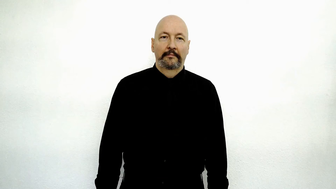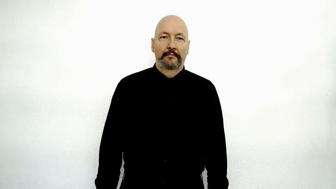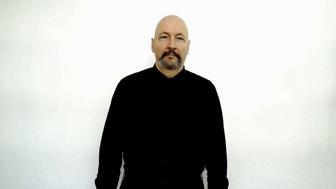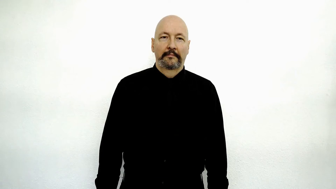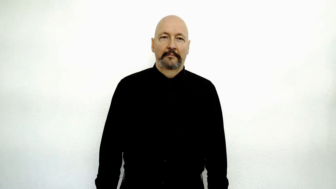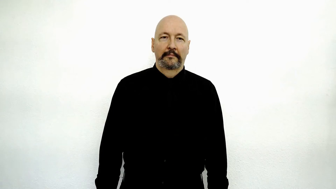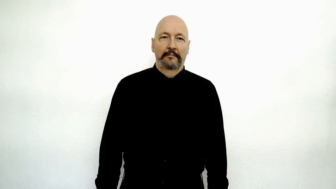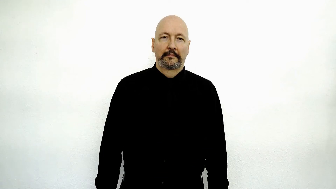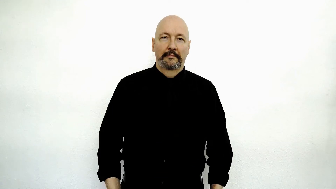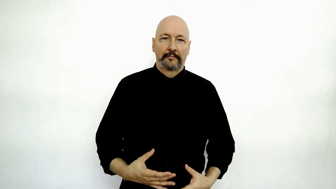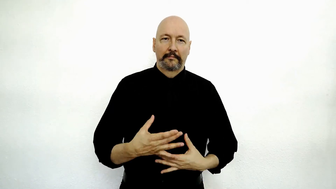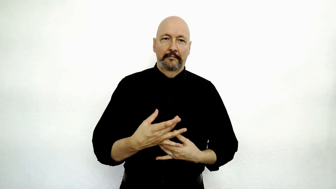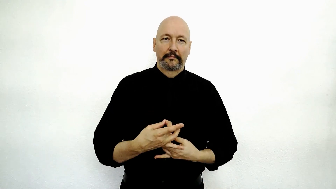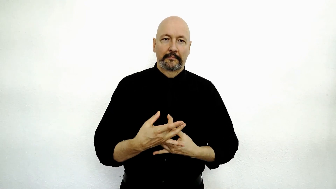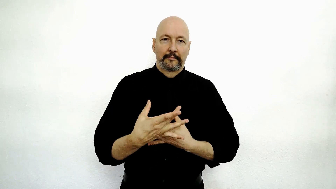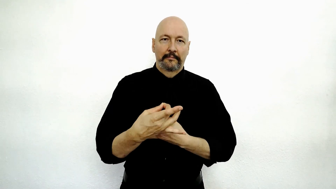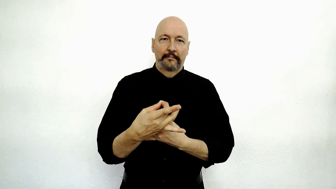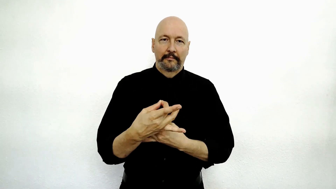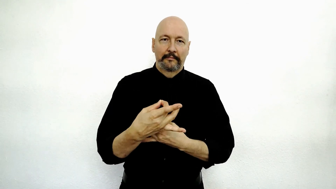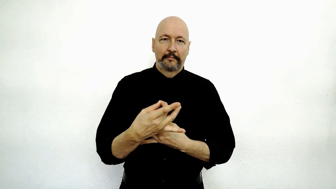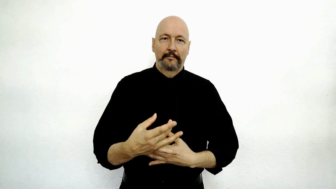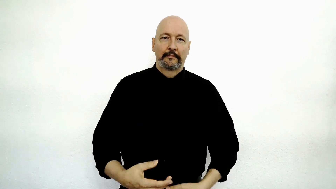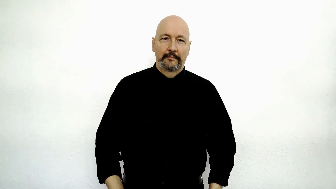BINDER-[ring-binder-version]